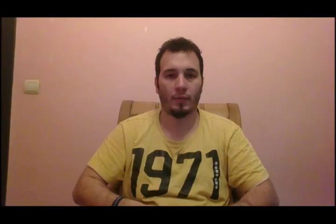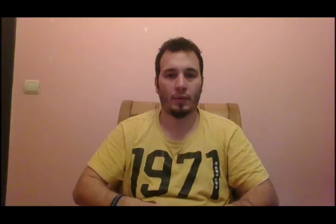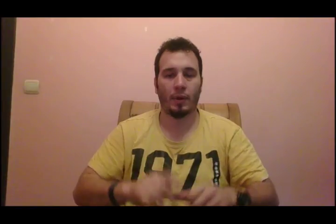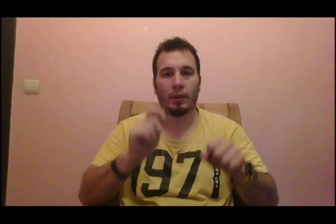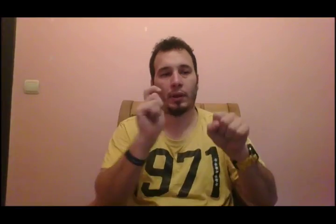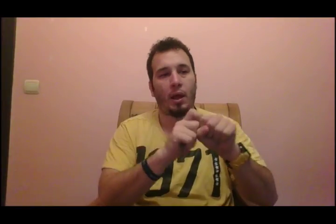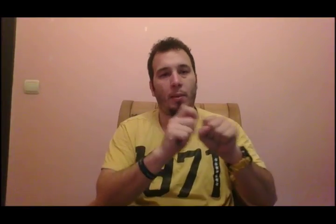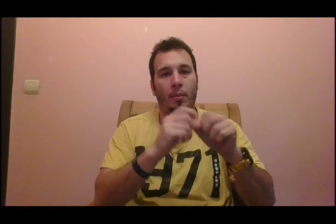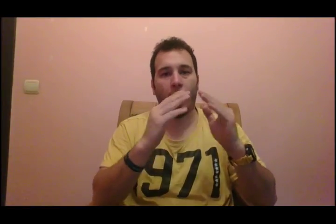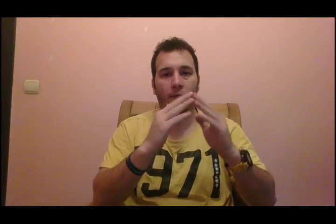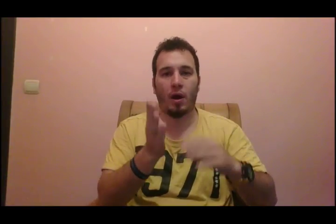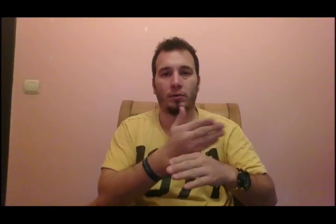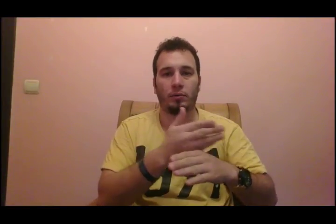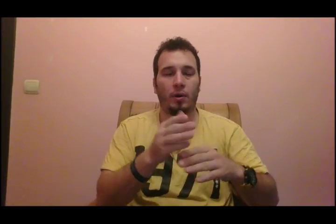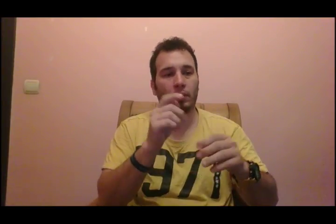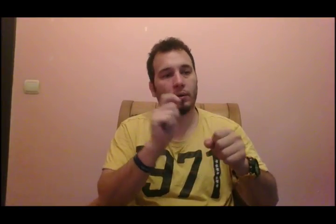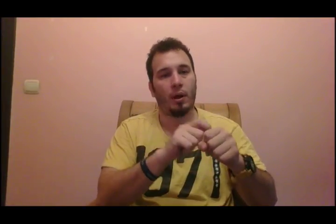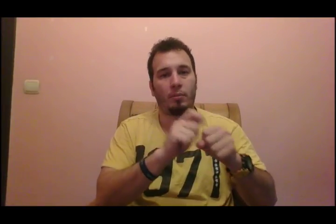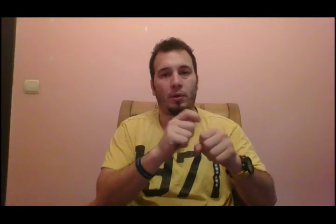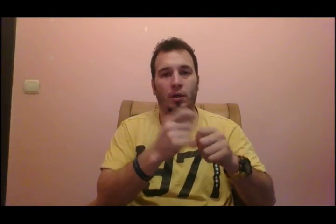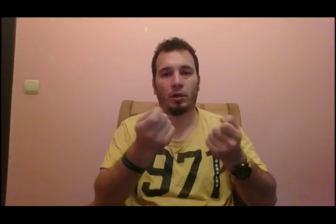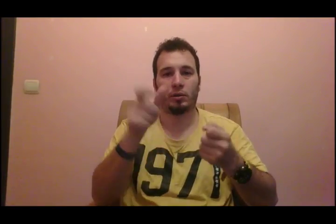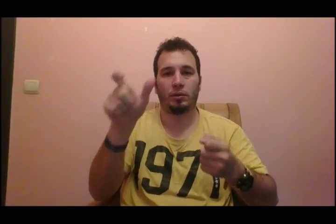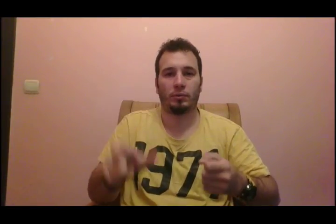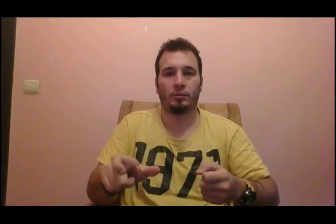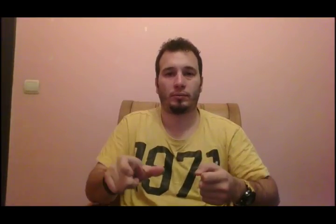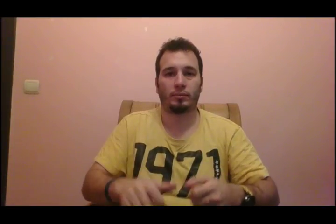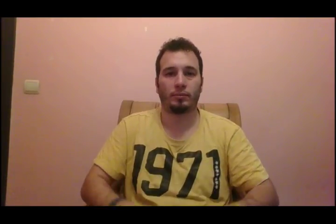plumber